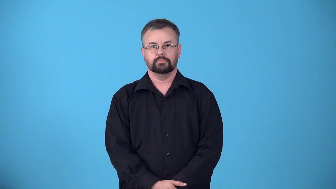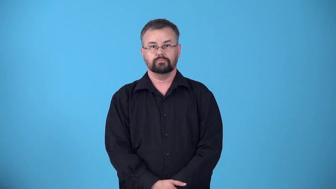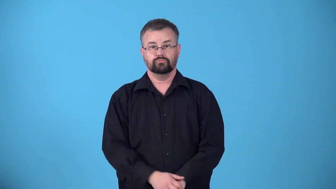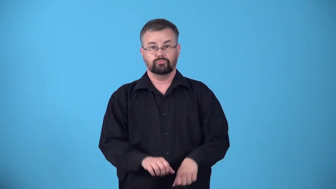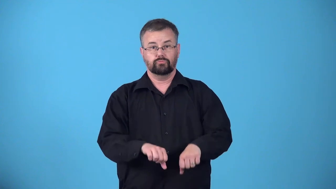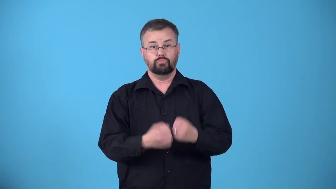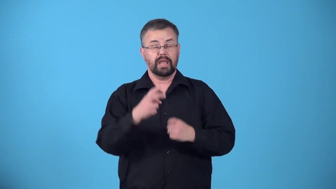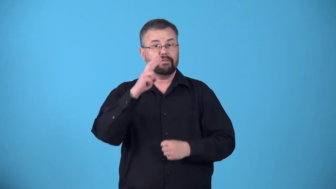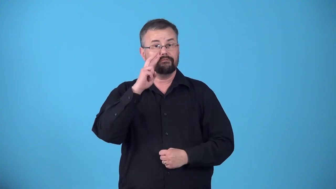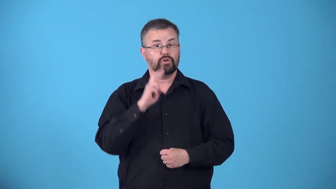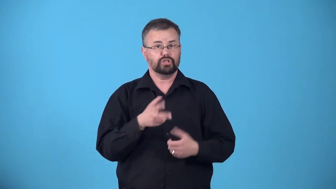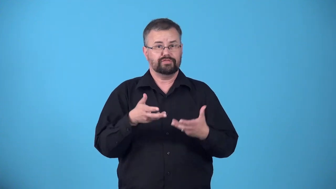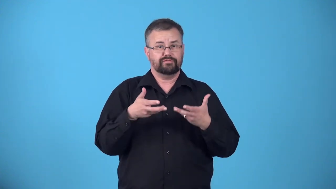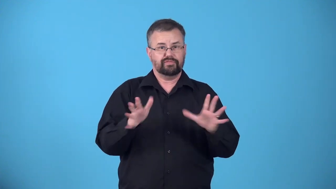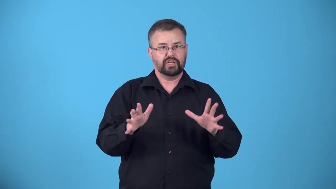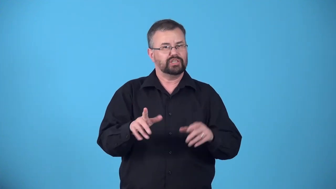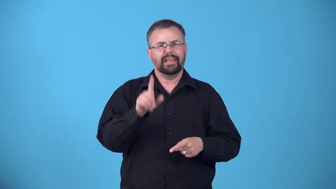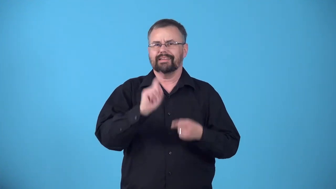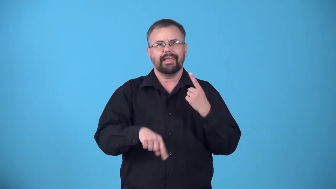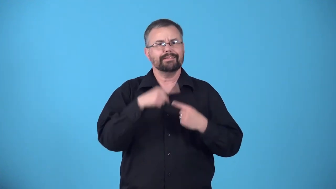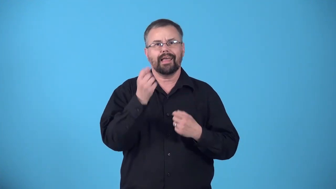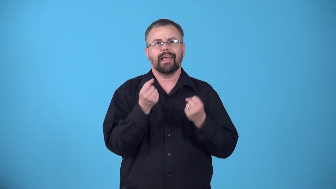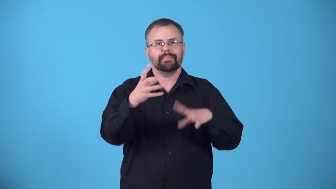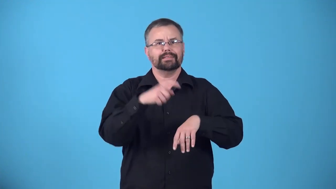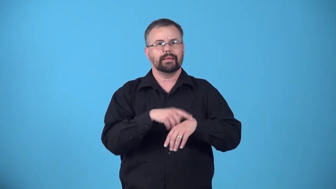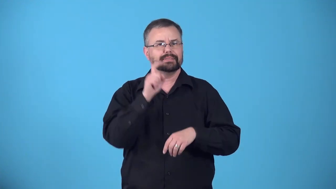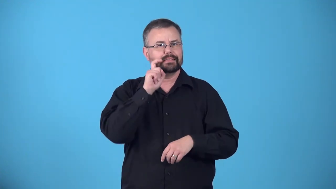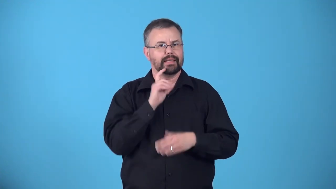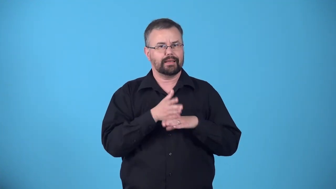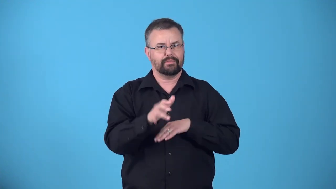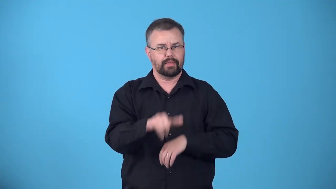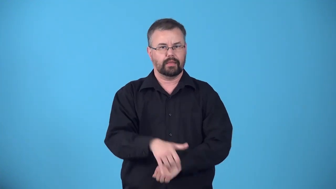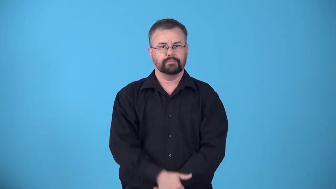a slice off a cut loaf is never missed